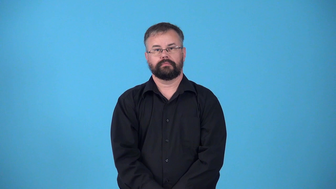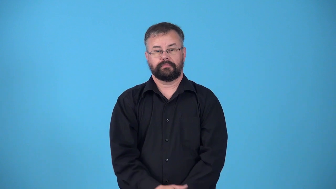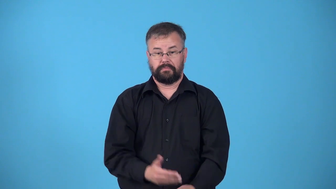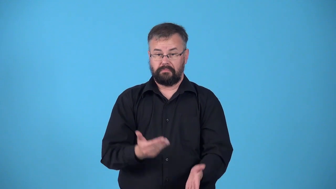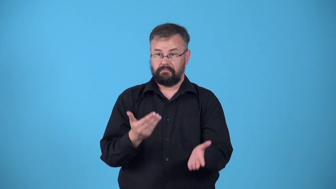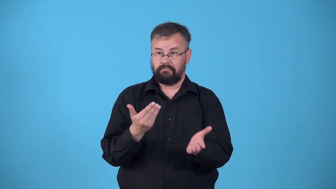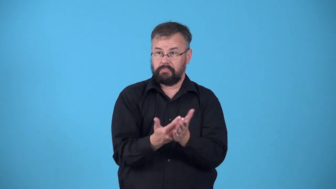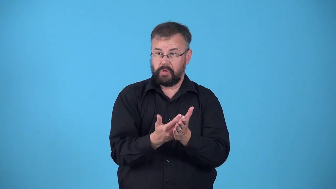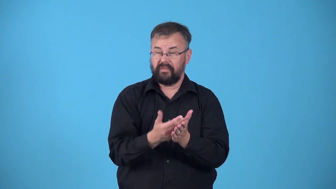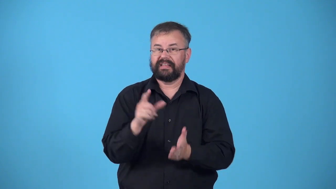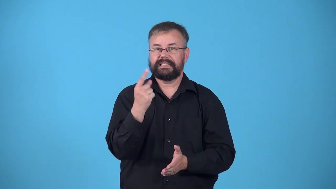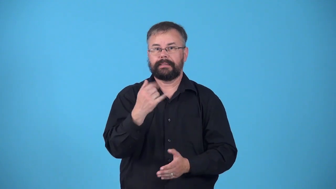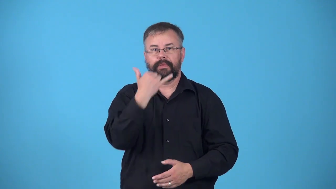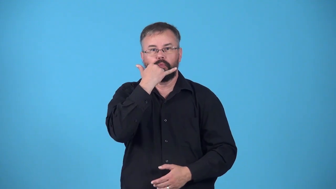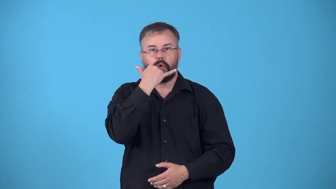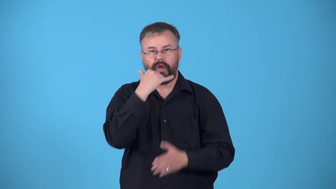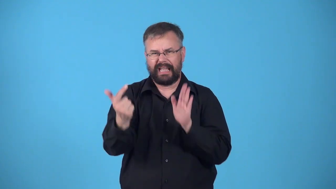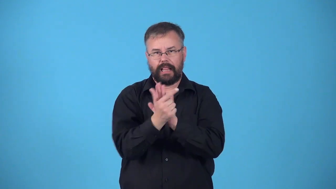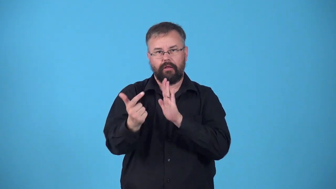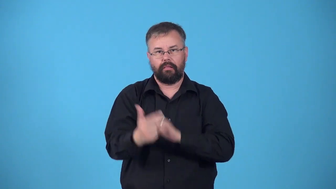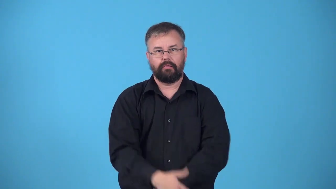nail